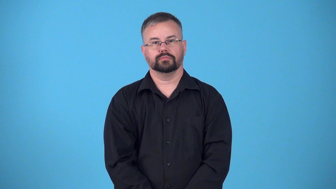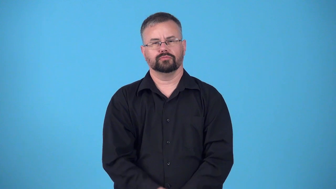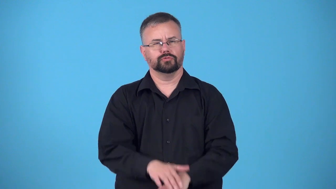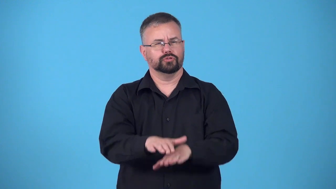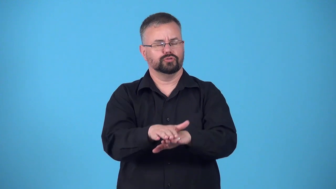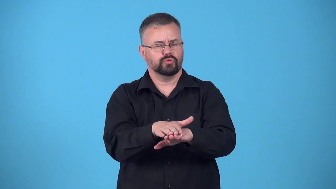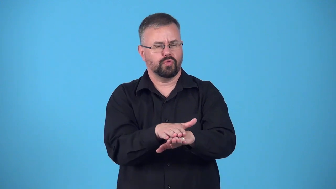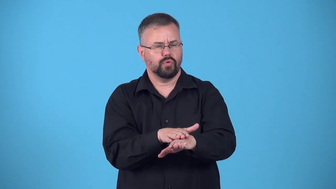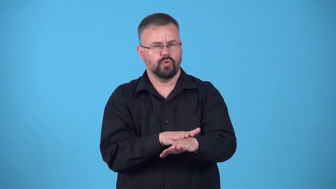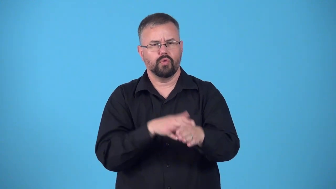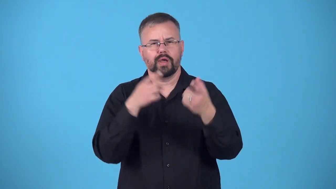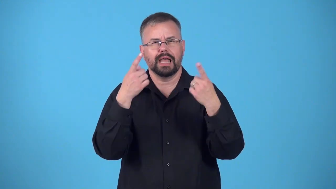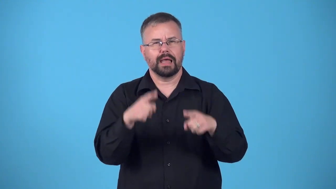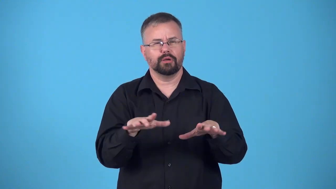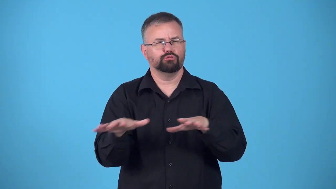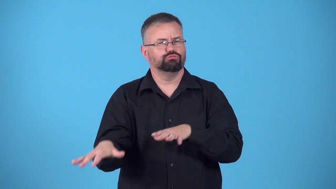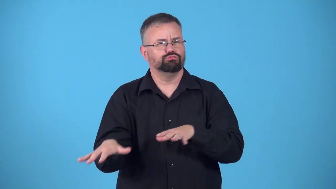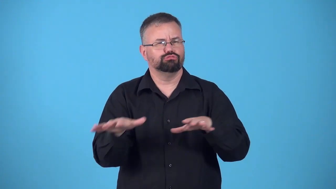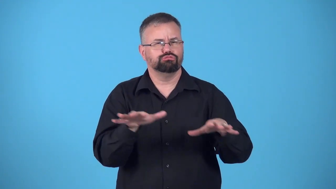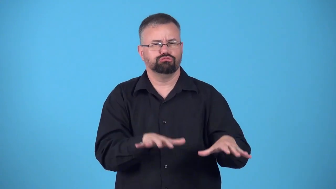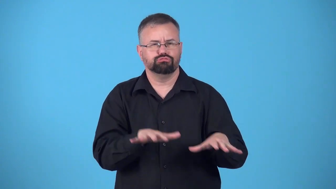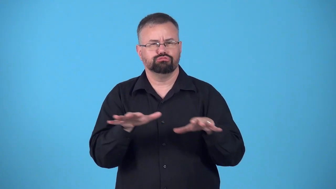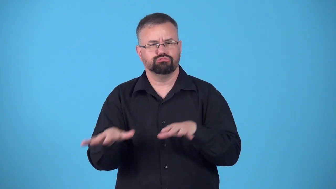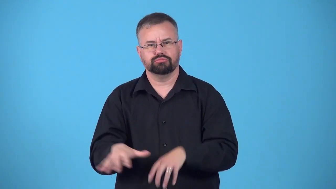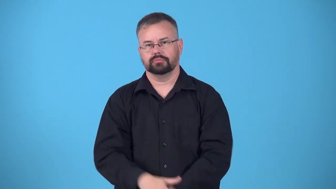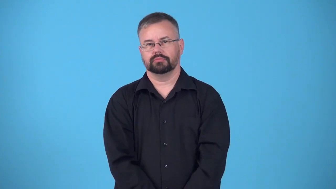take time